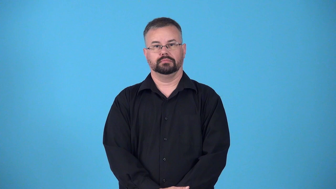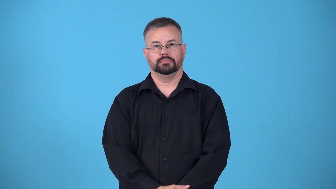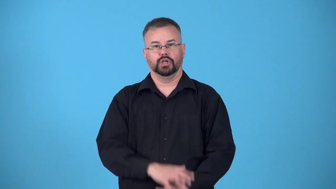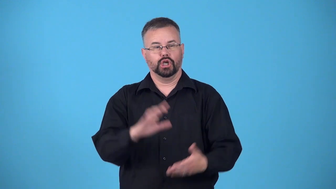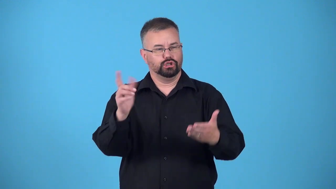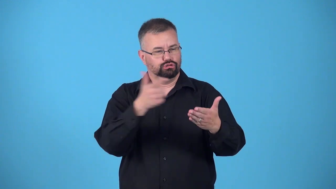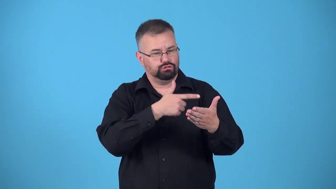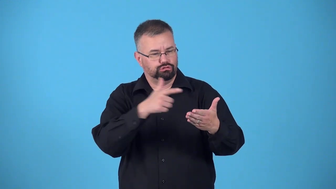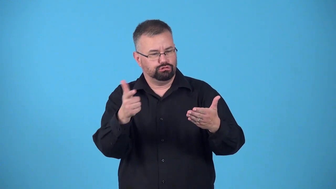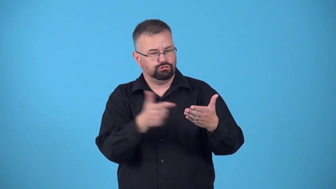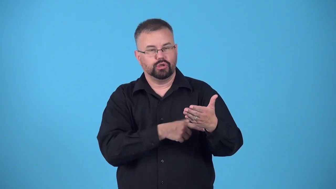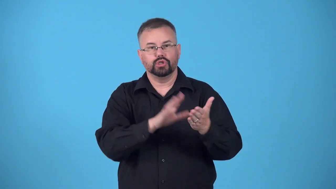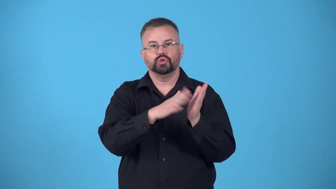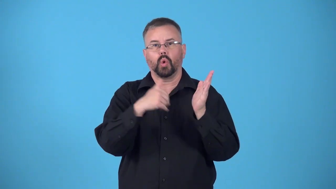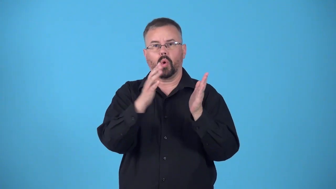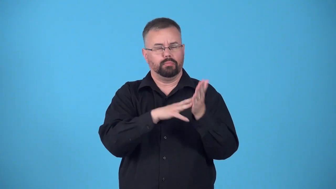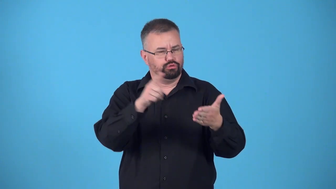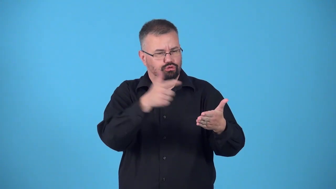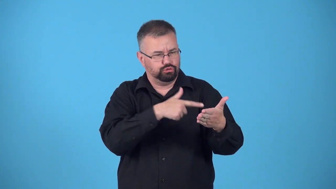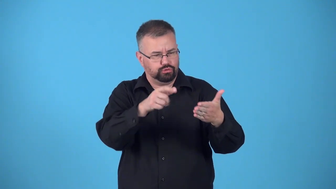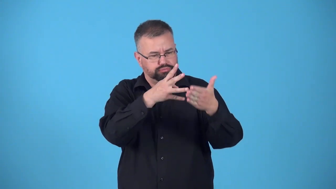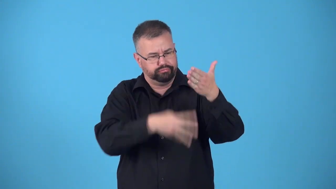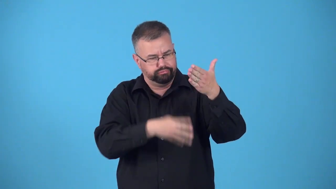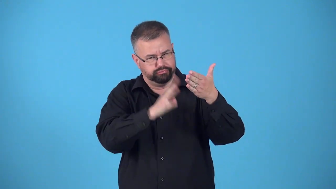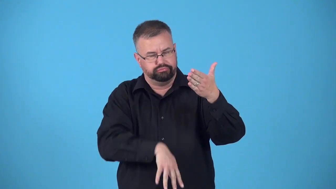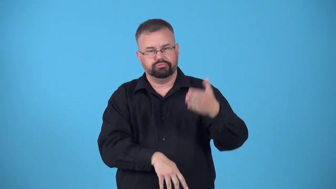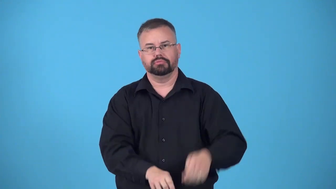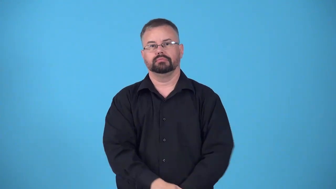rinse off